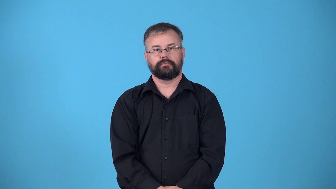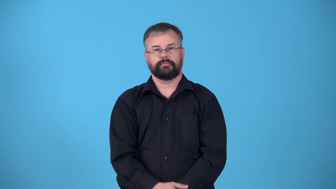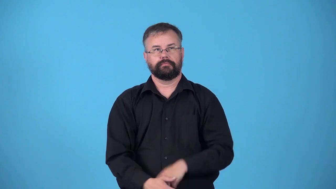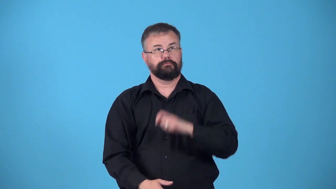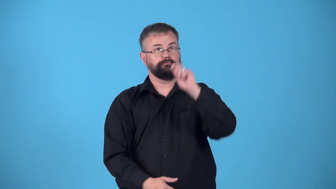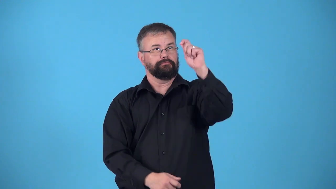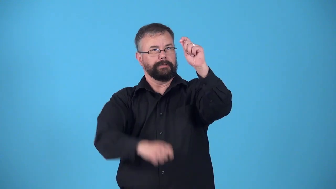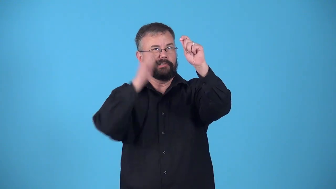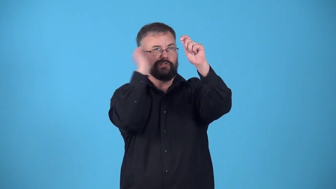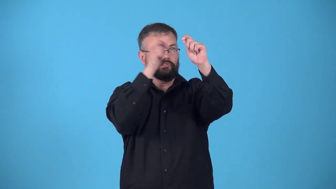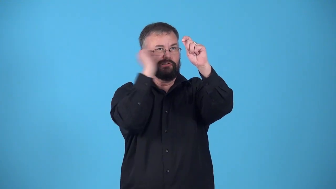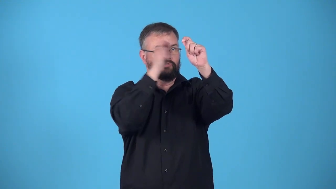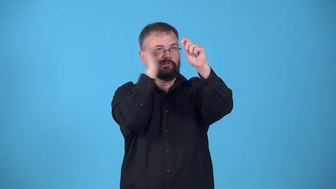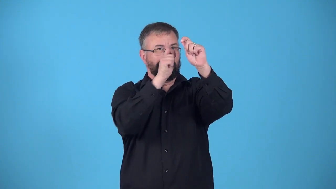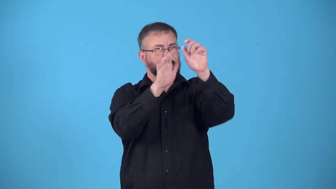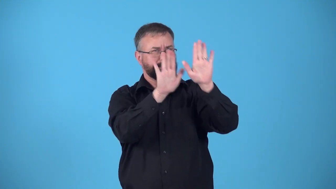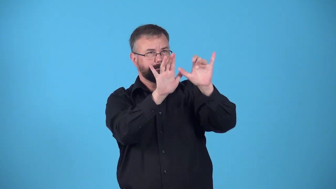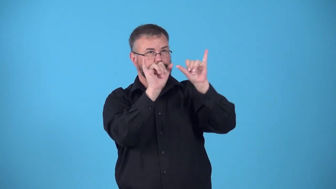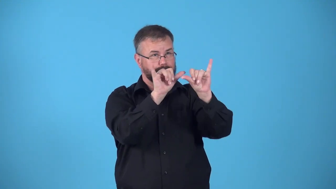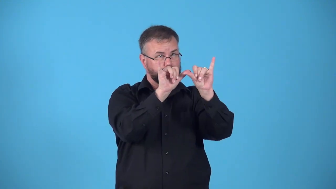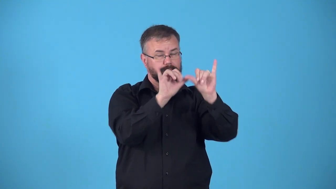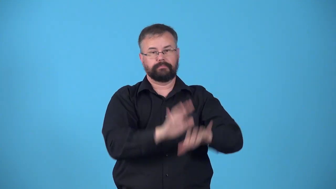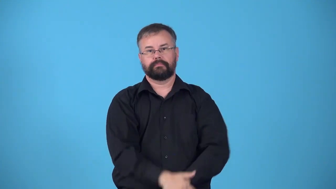nail down